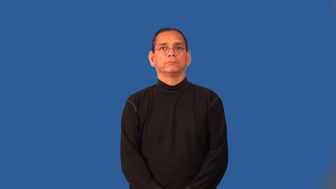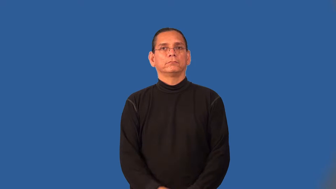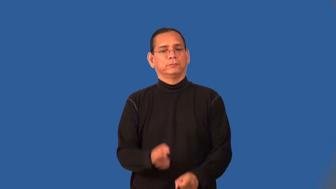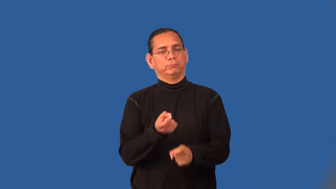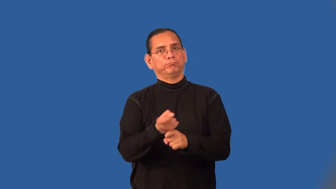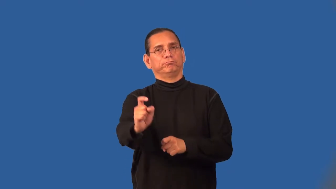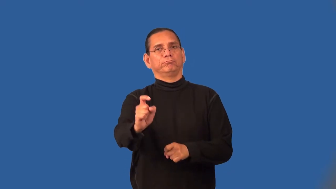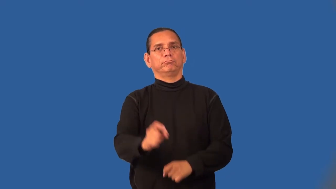subvert